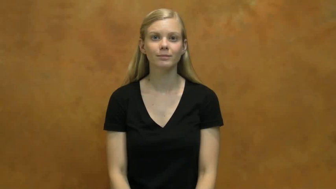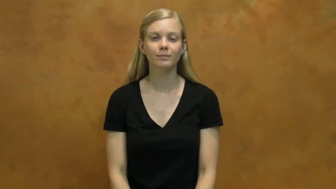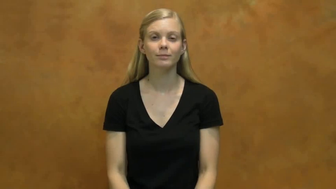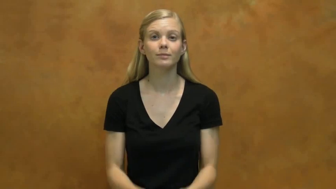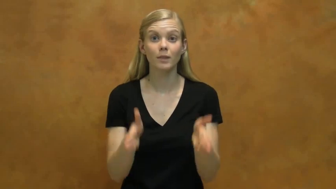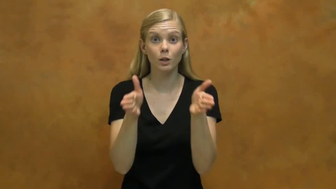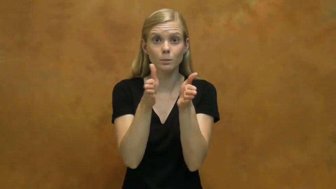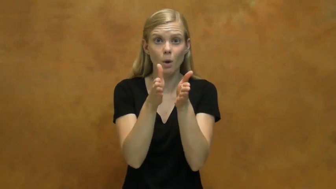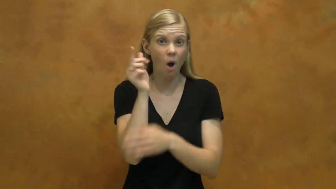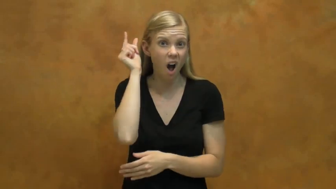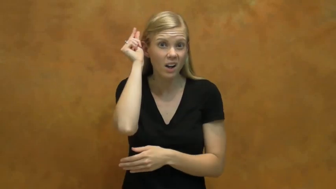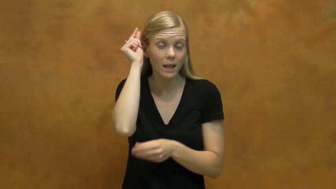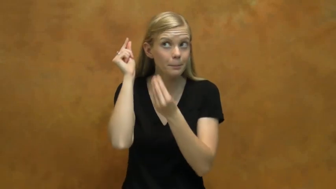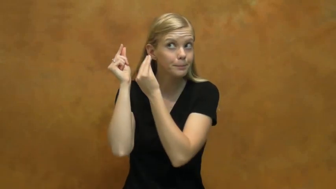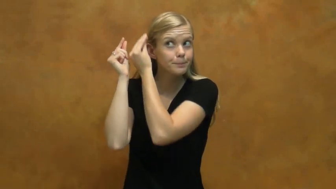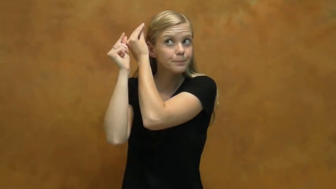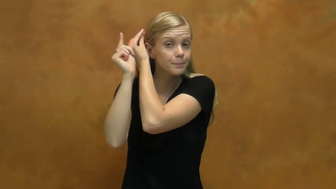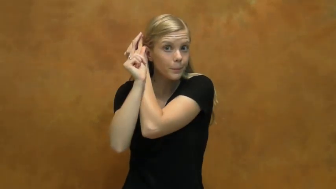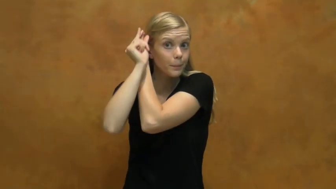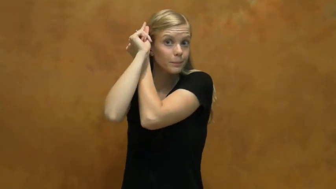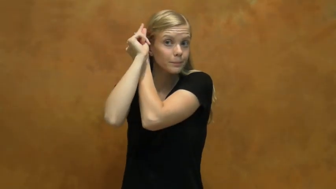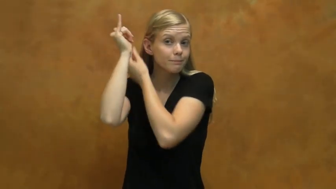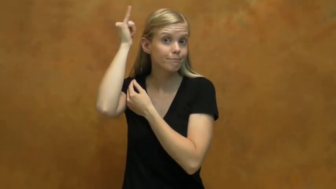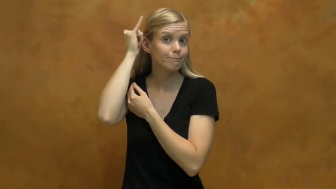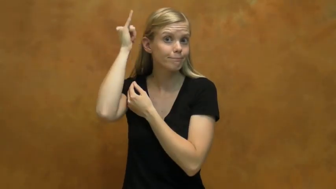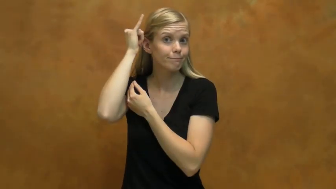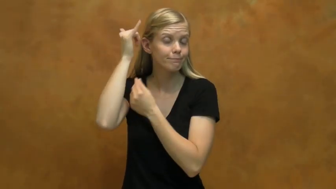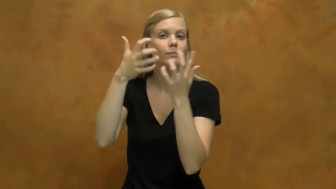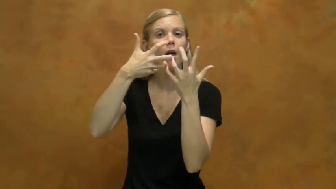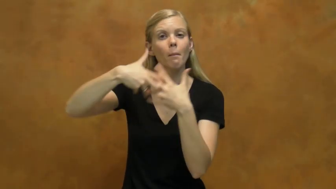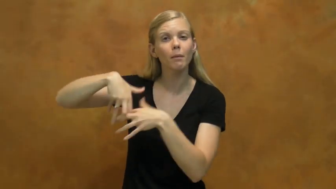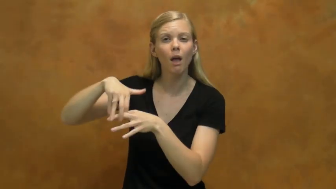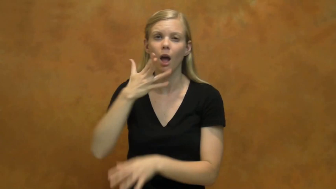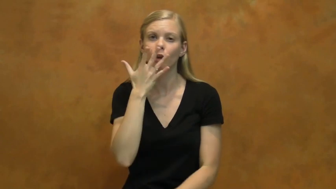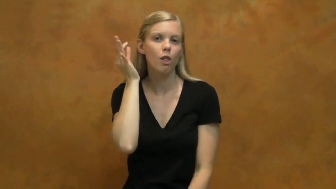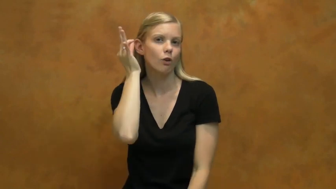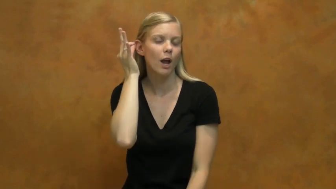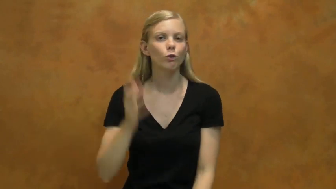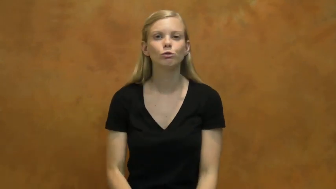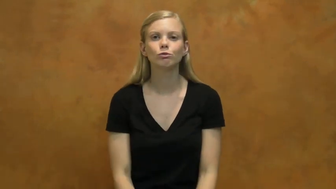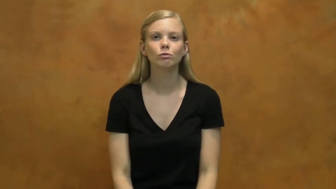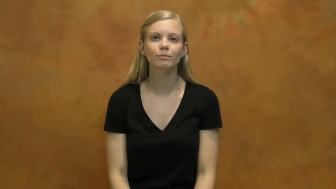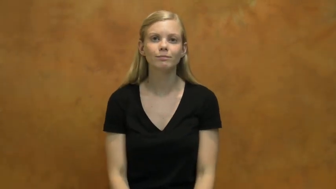hair grip and hair pin and bobby pin